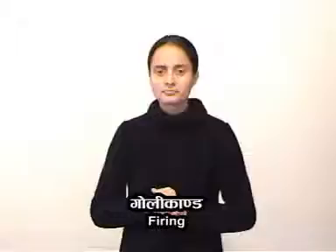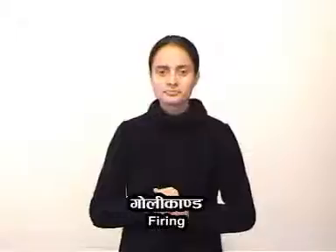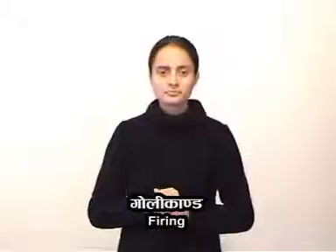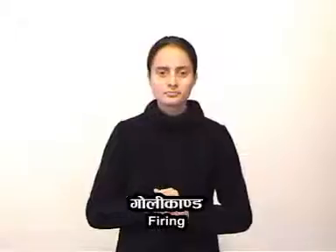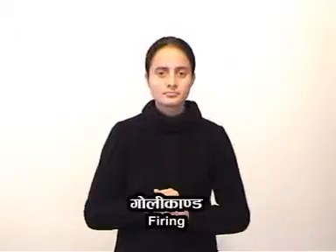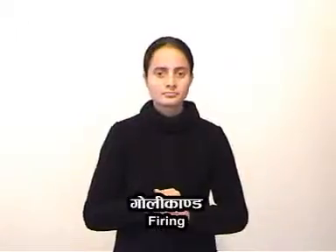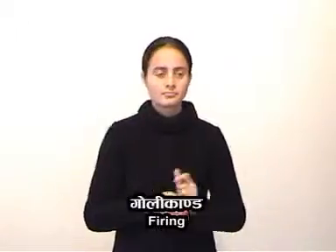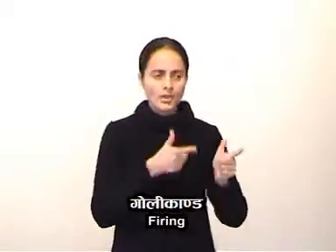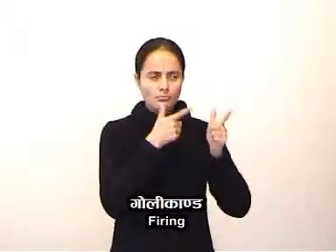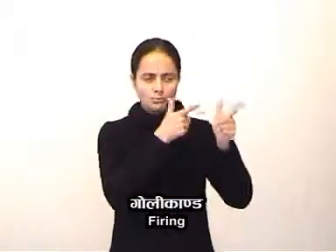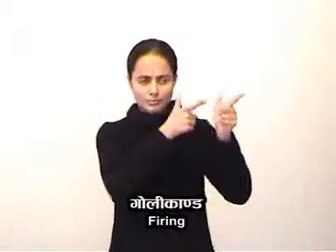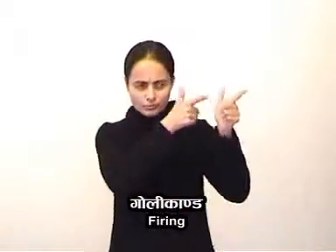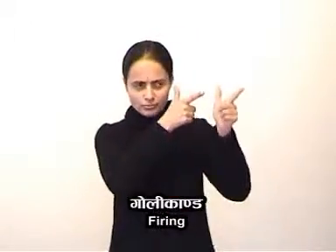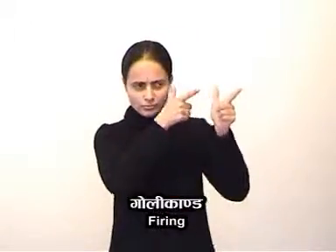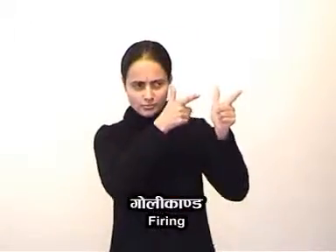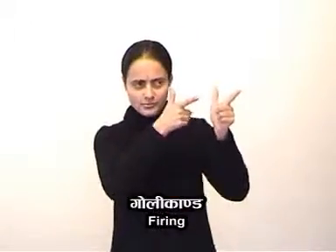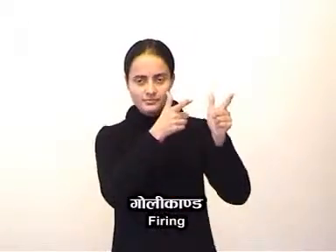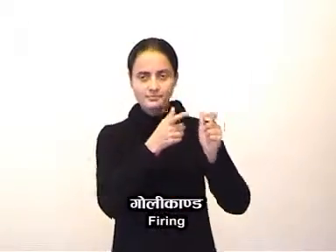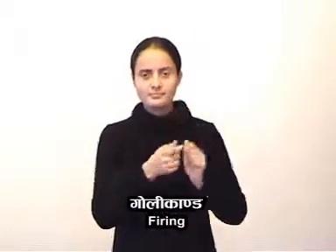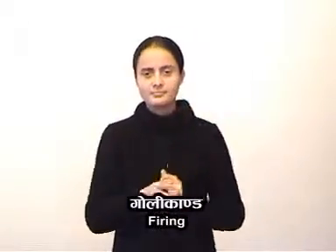firing